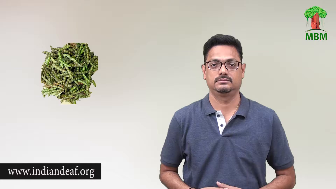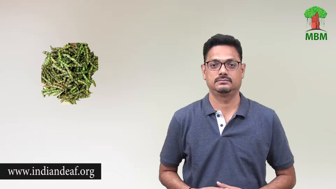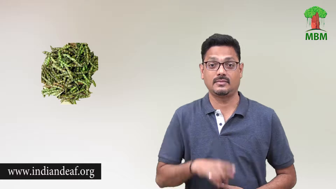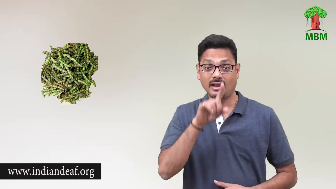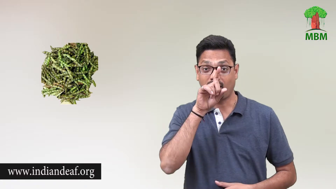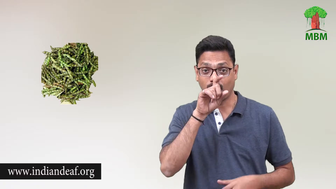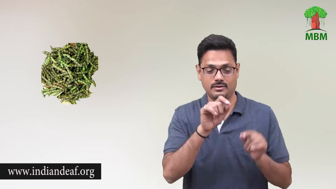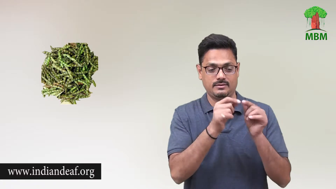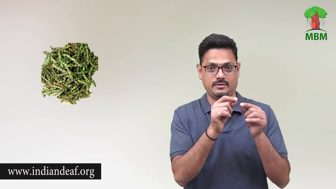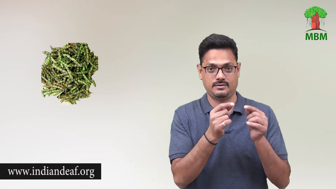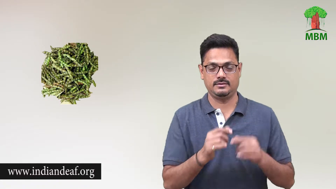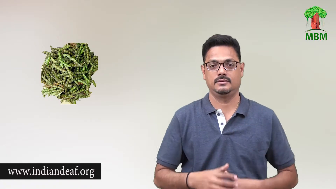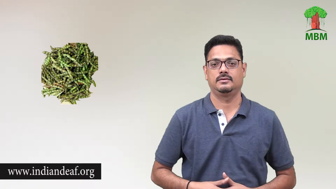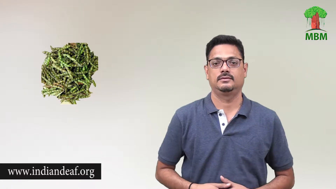Tuvar